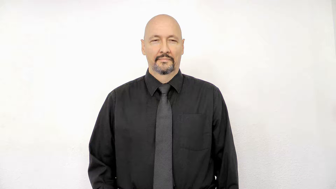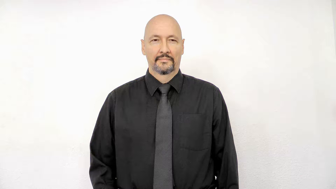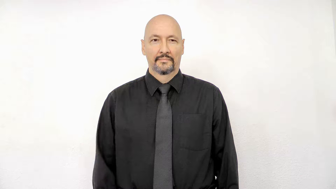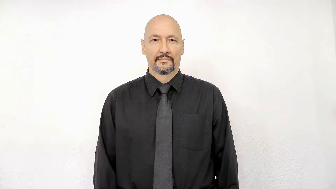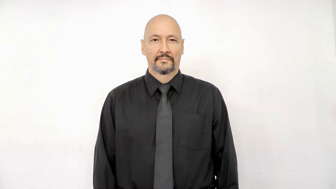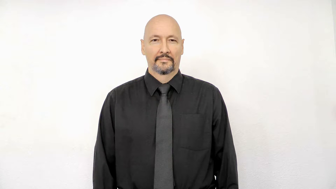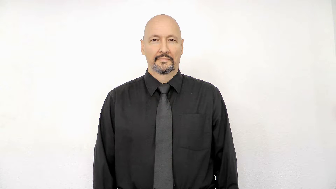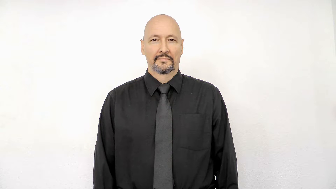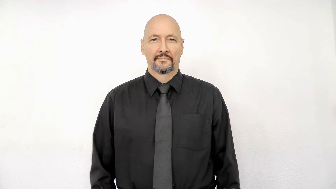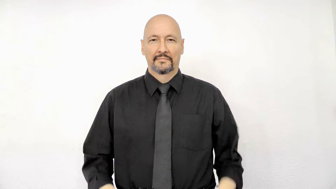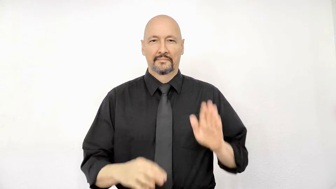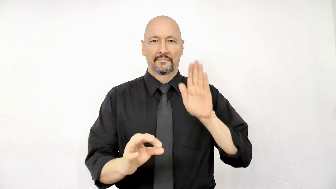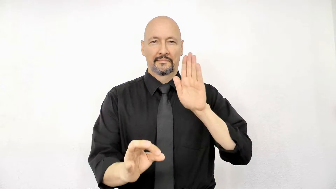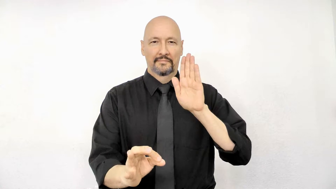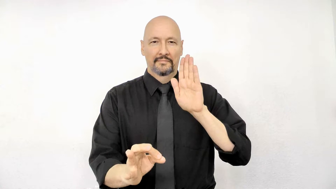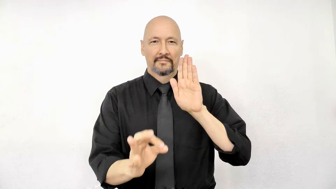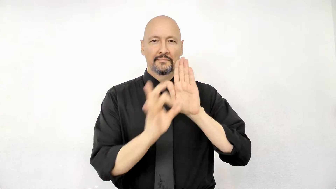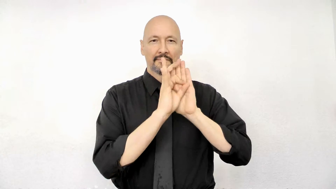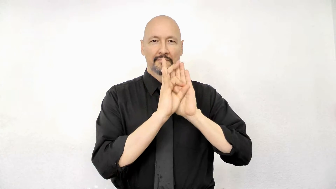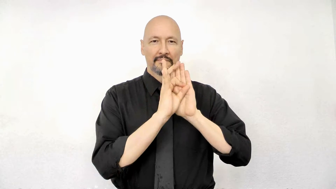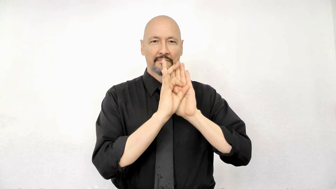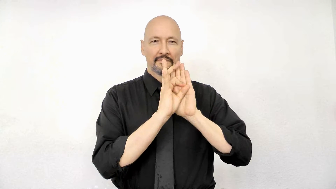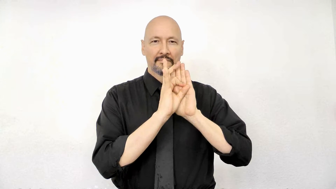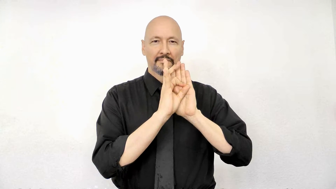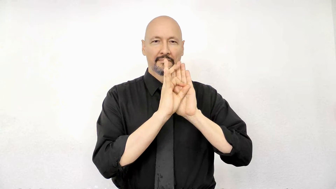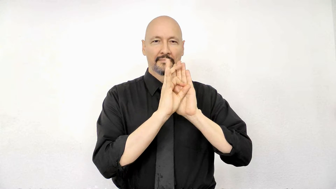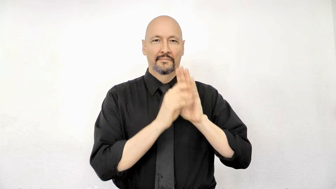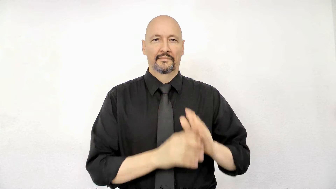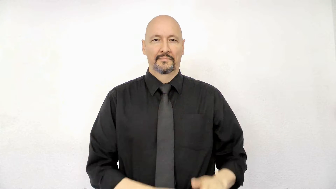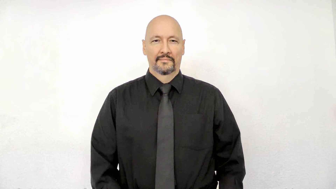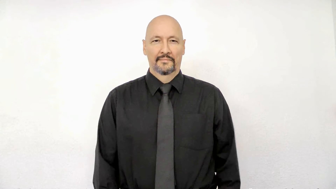fail f grade